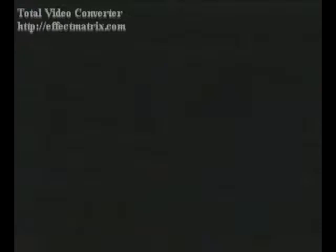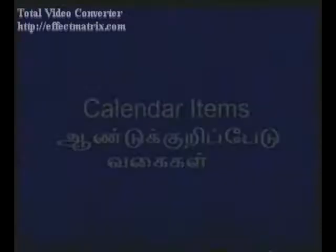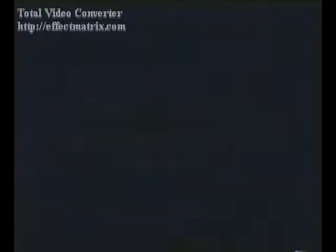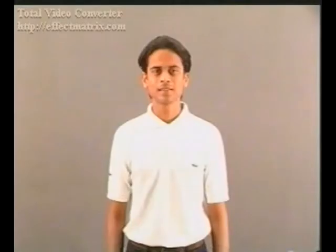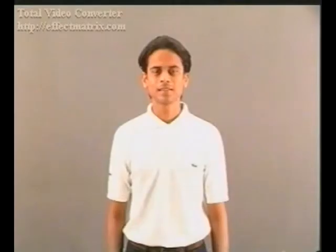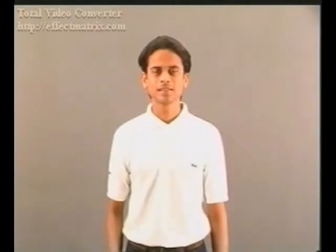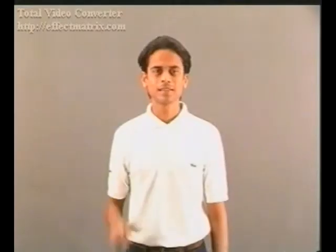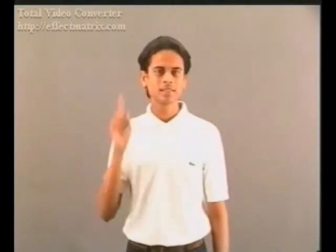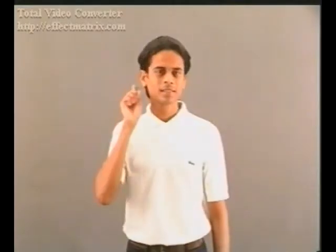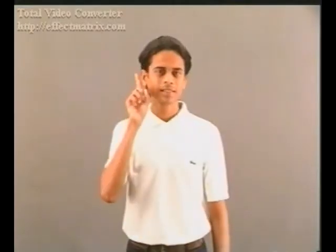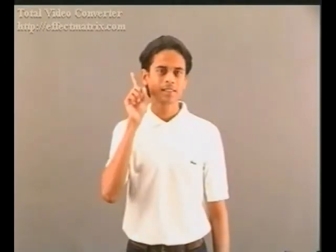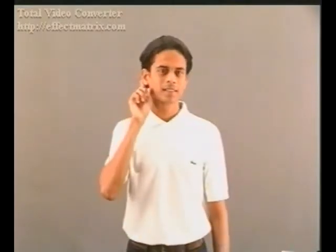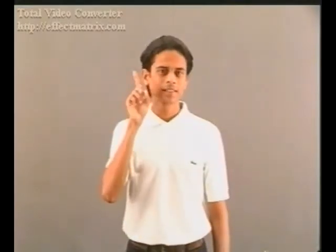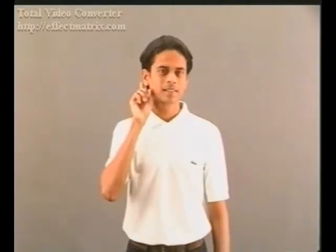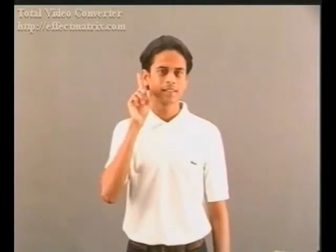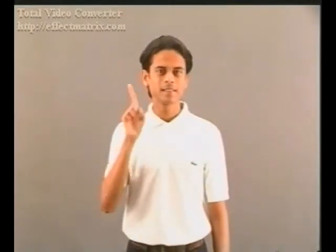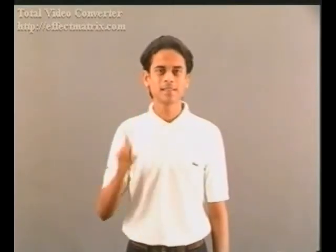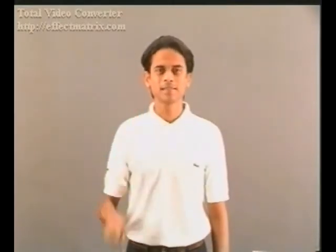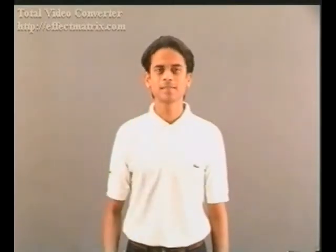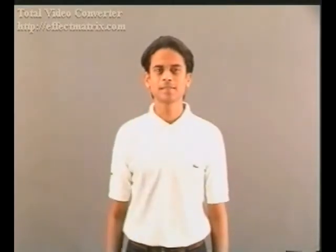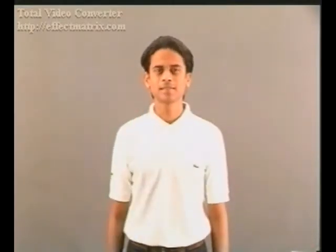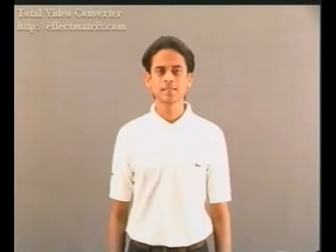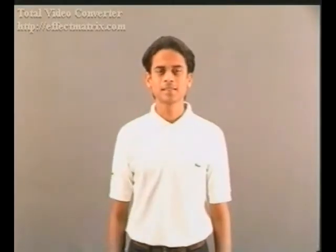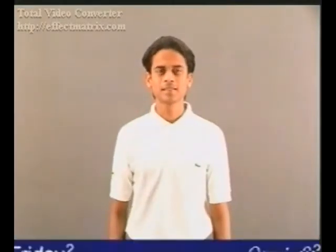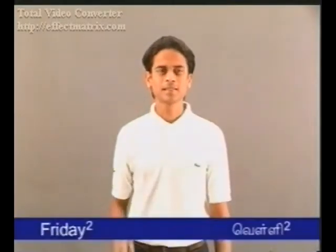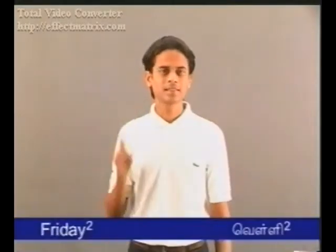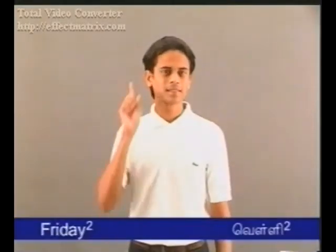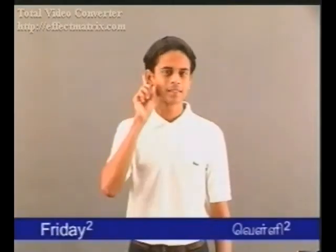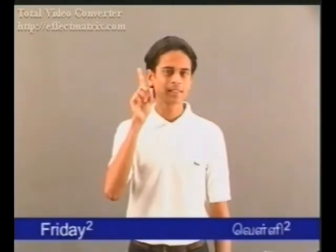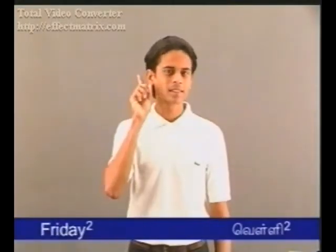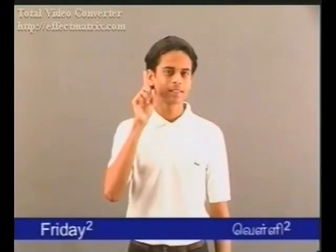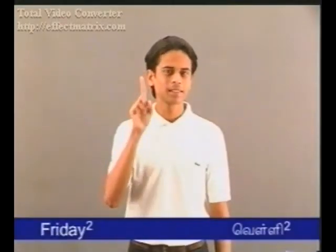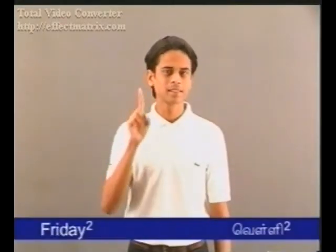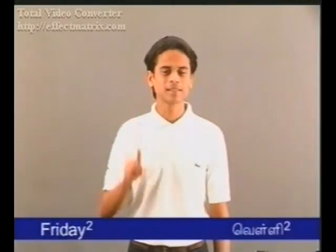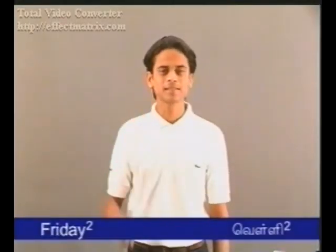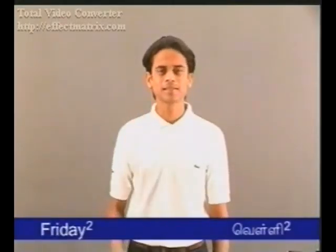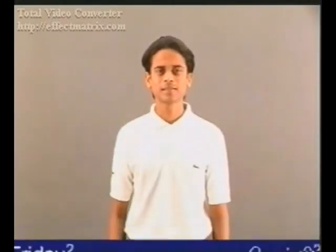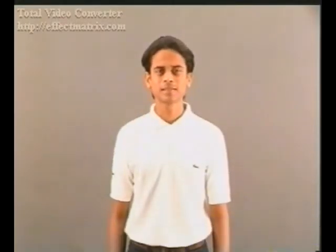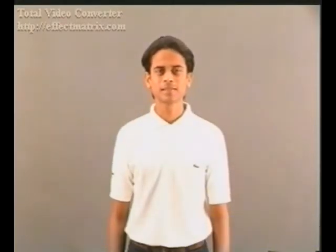friday